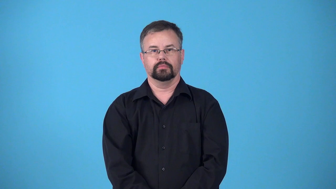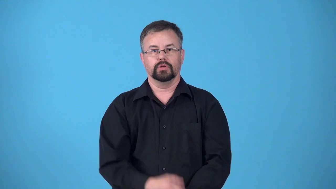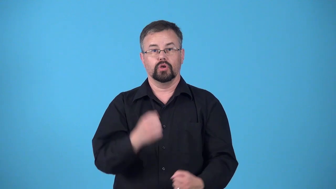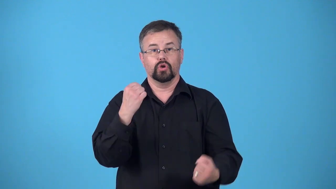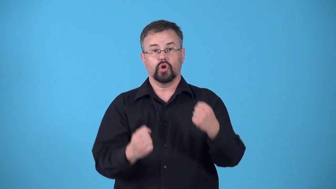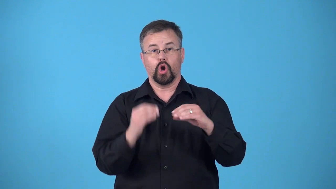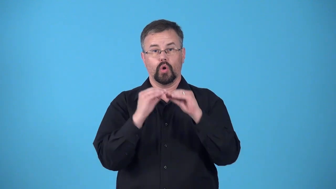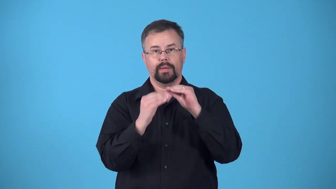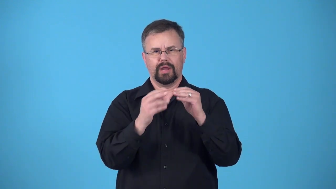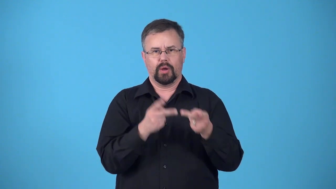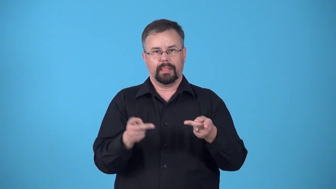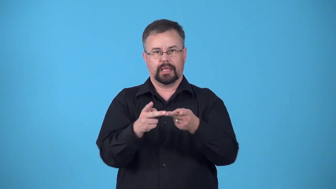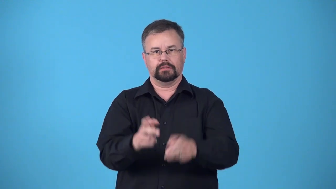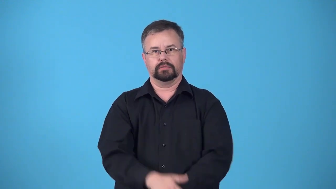service center, shop, garage